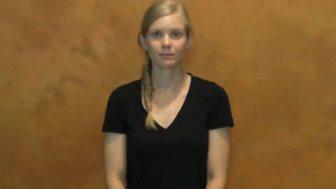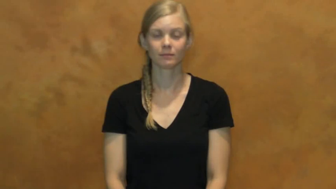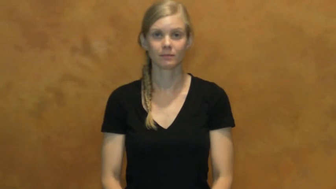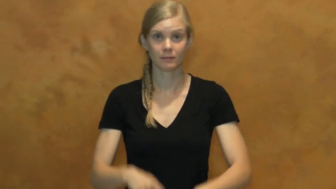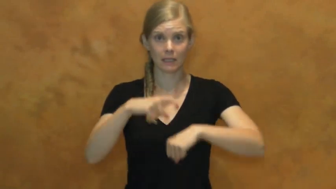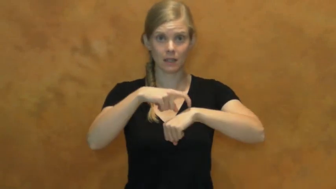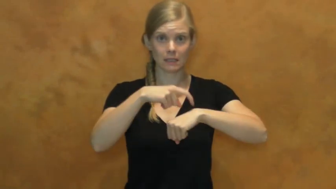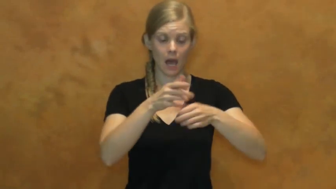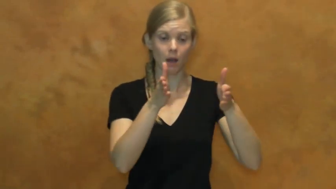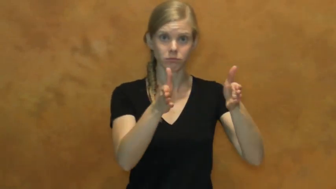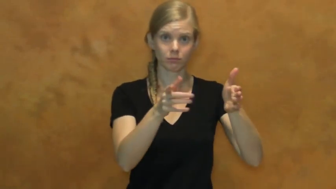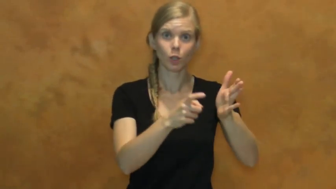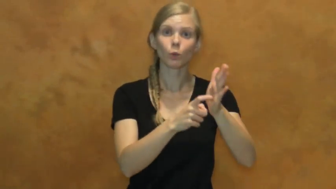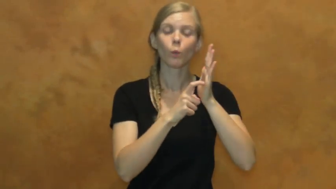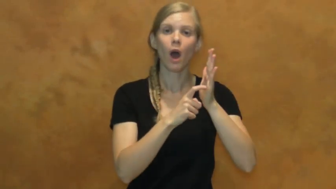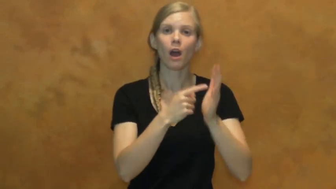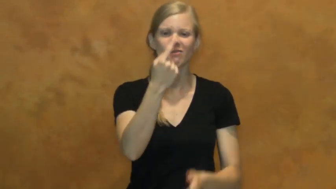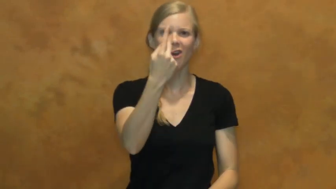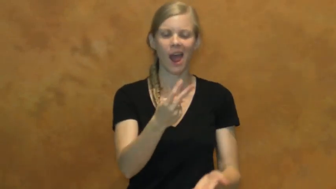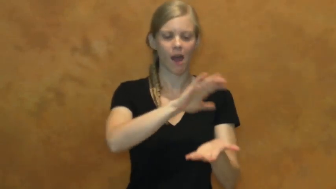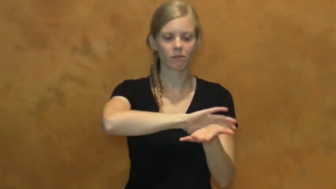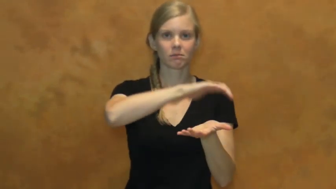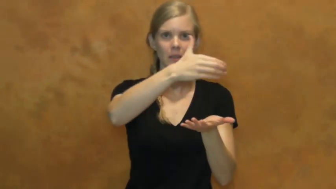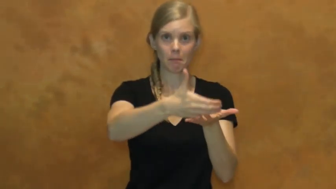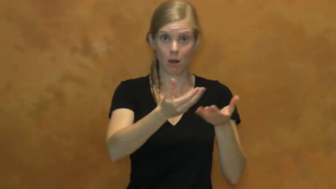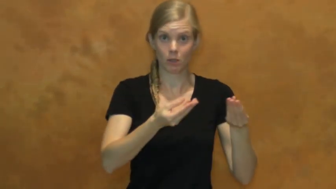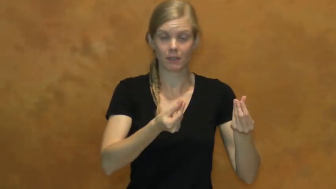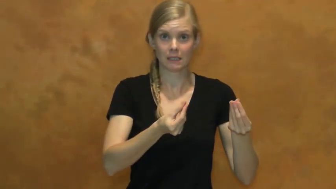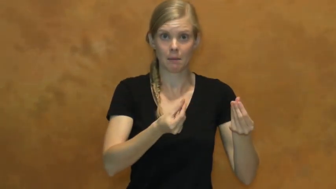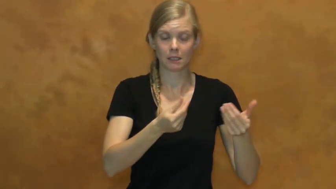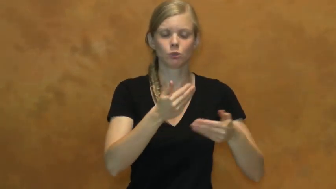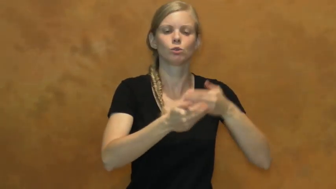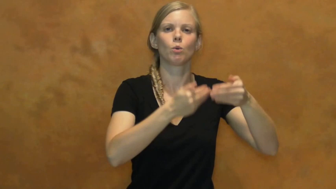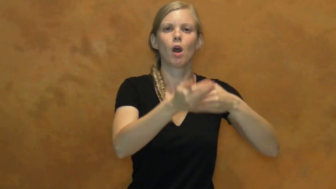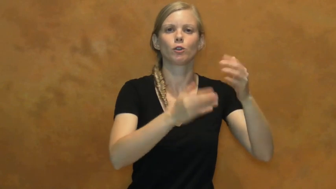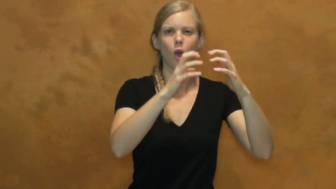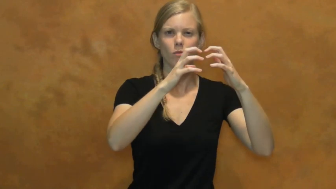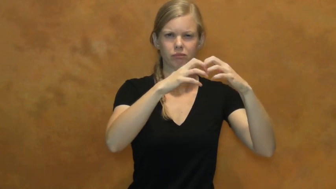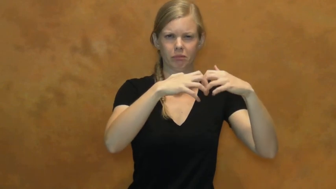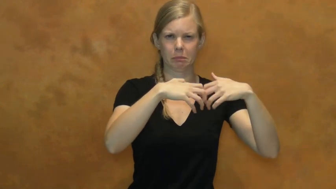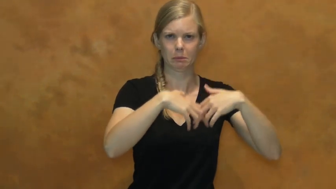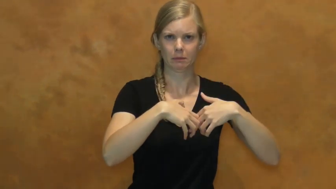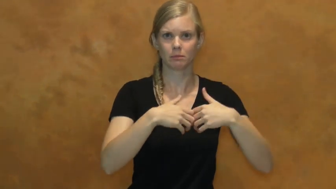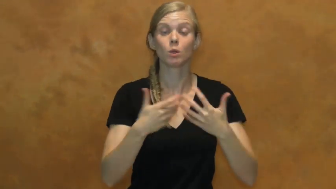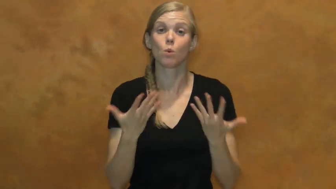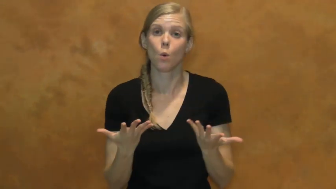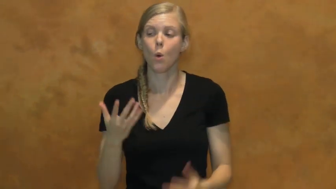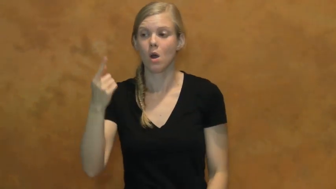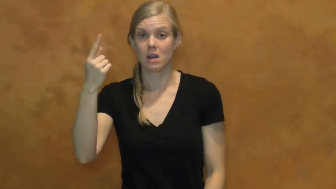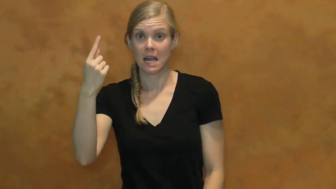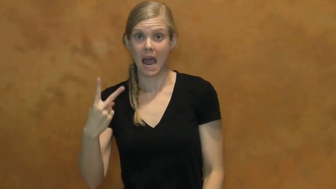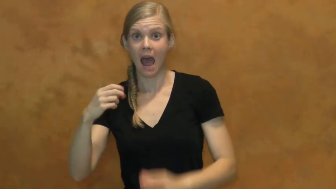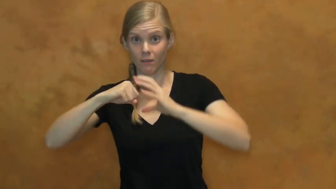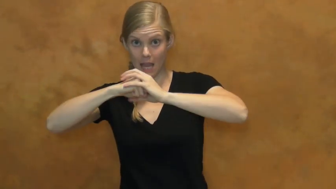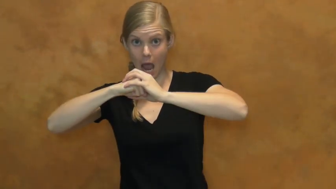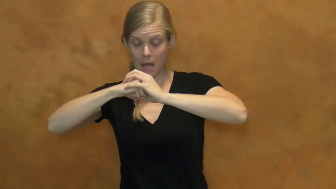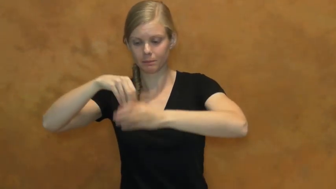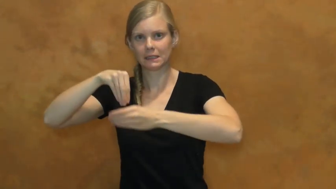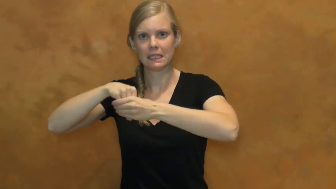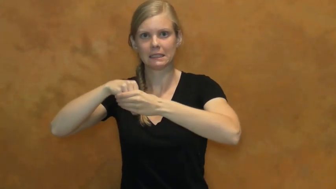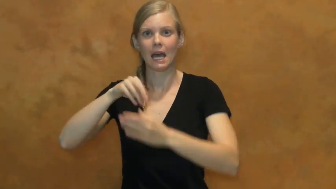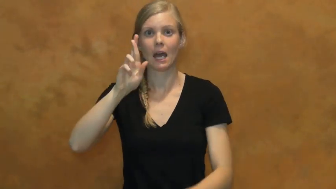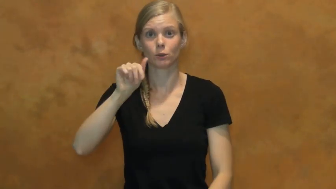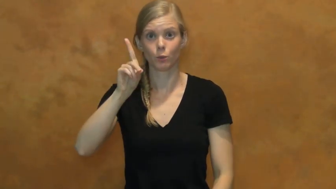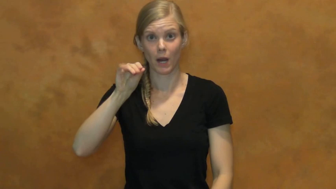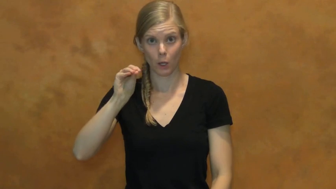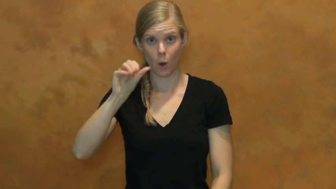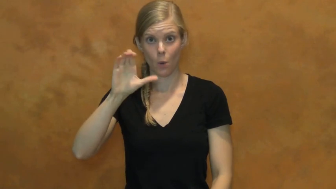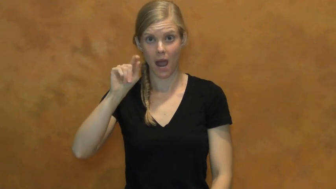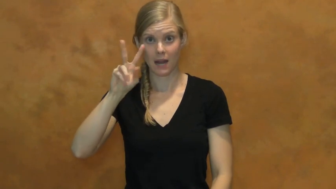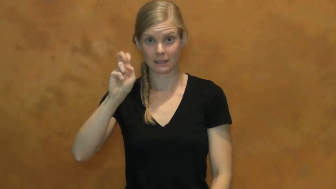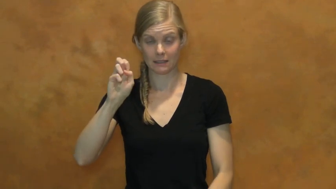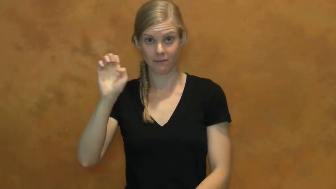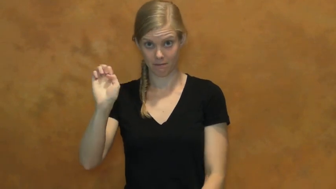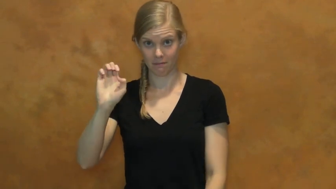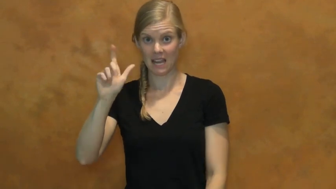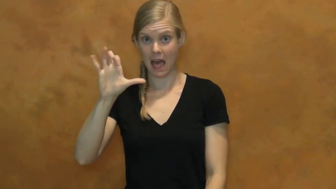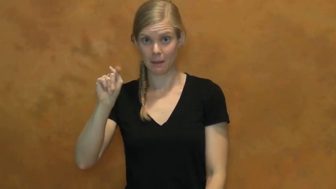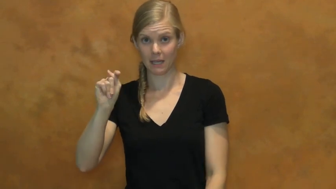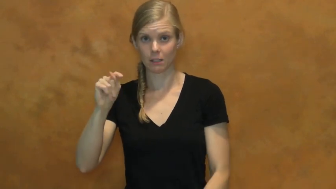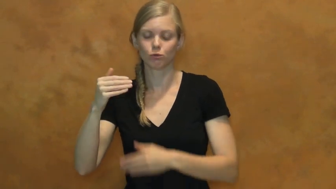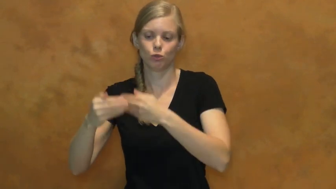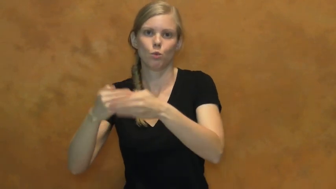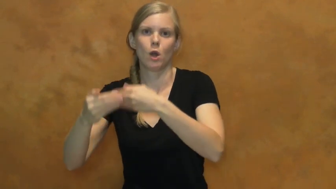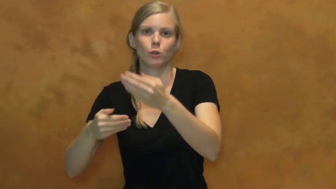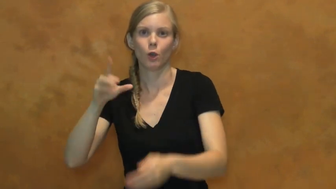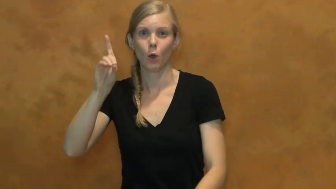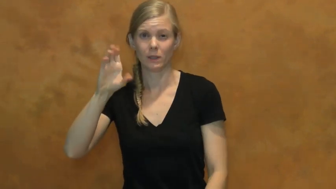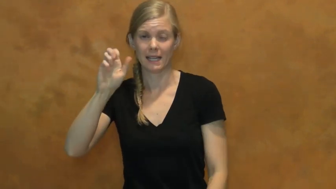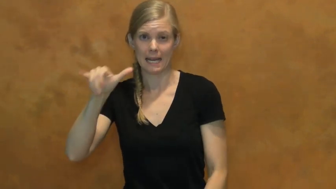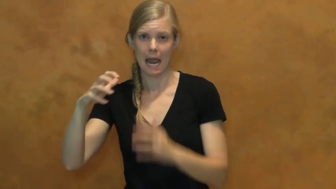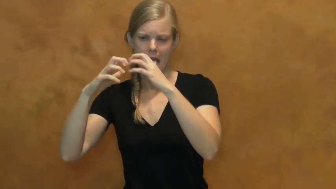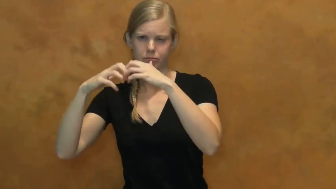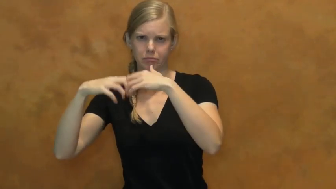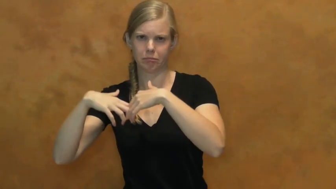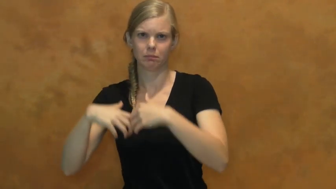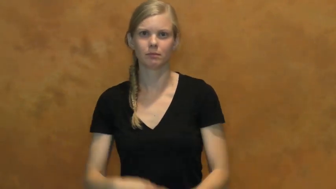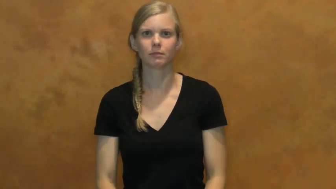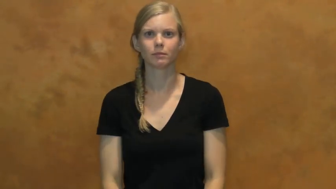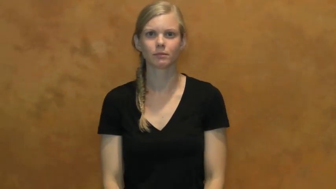half life